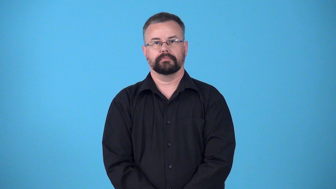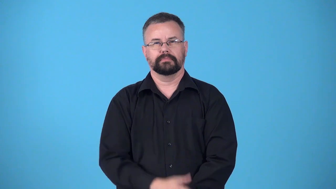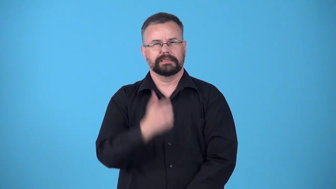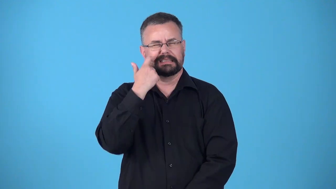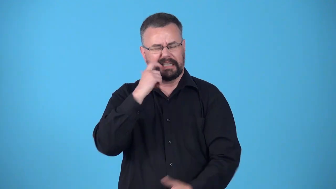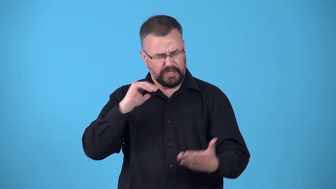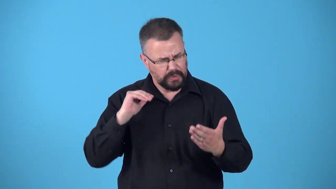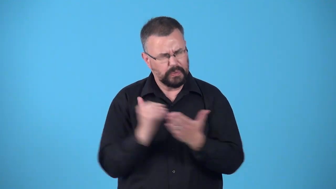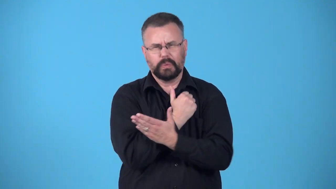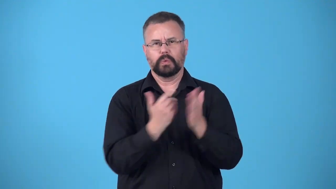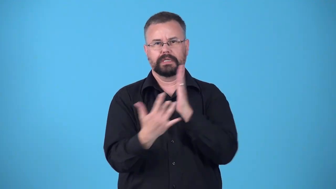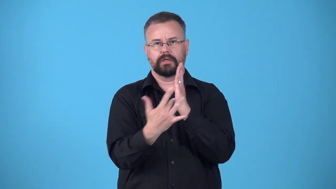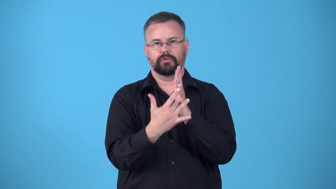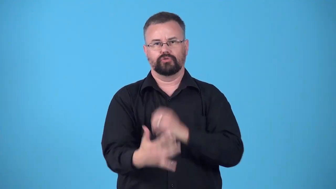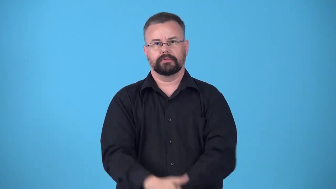cutting edge